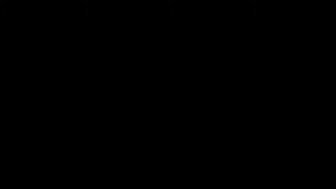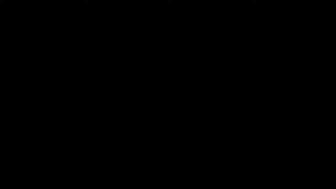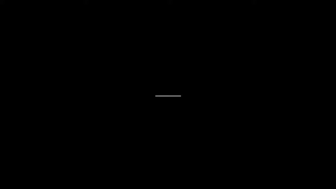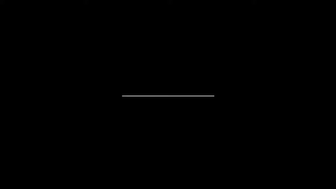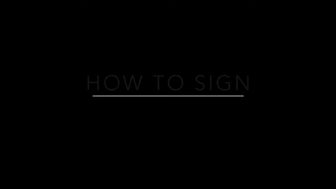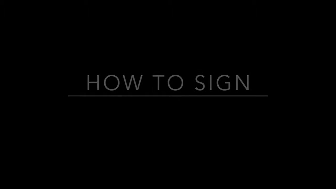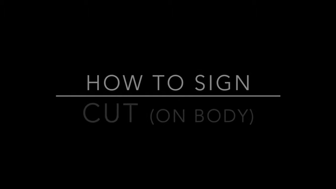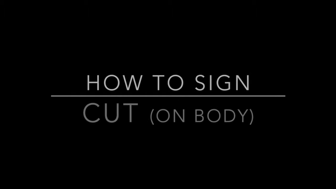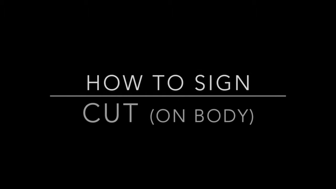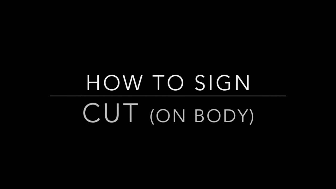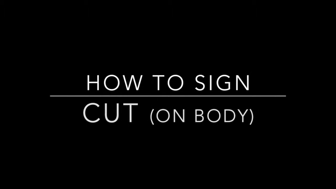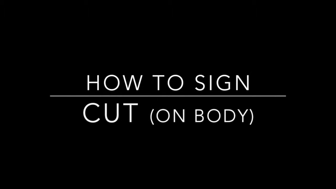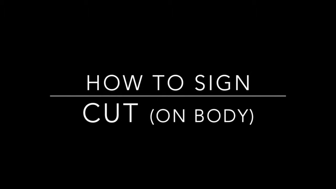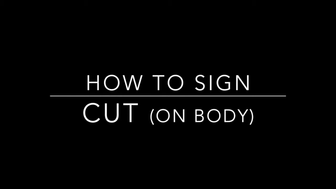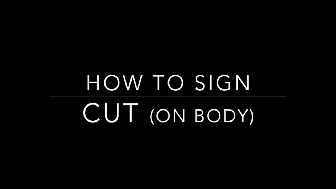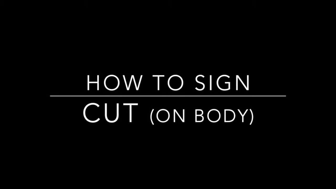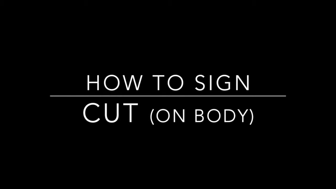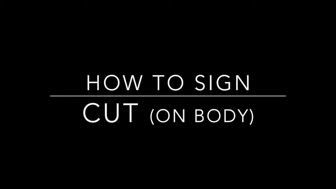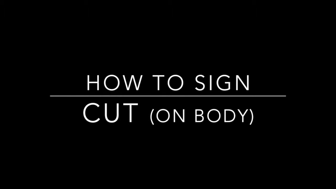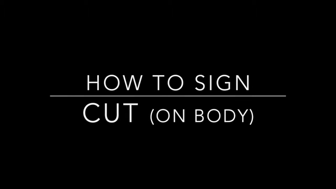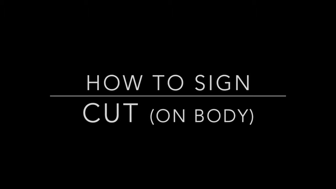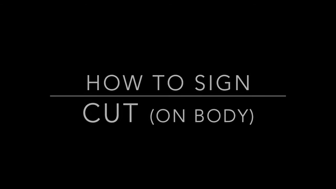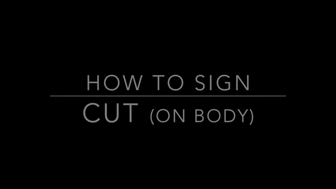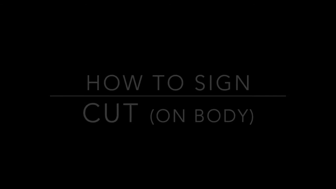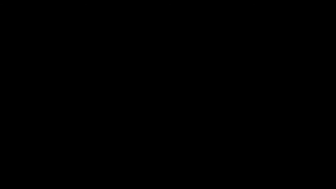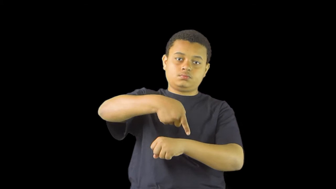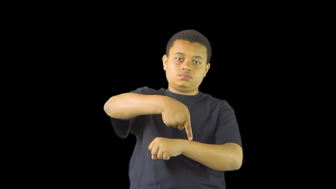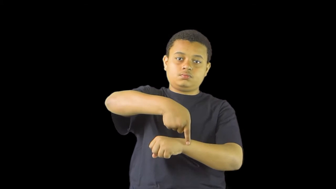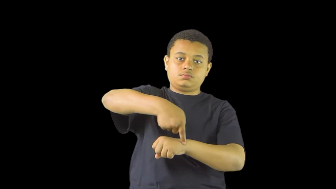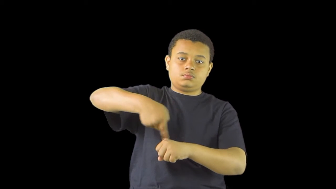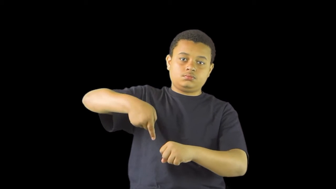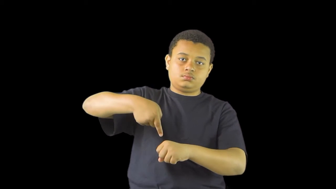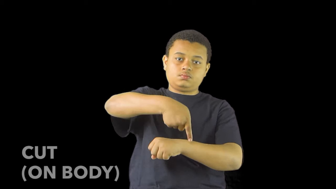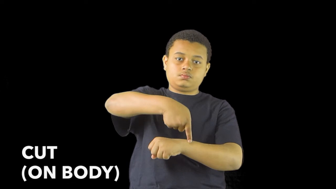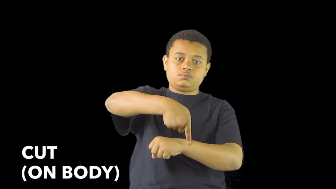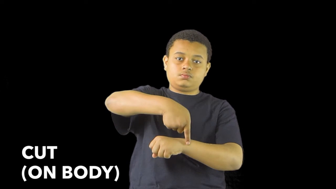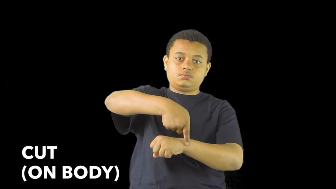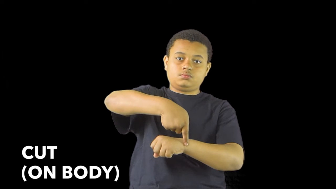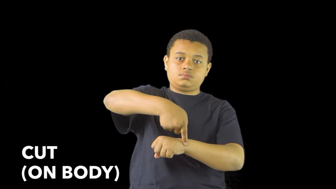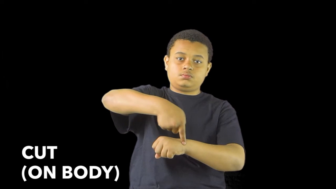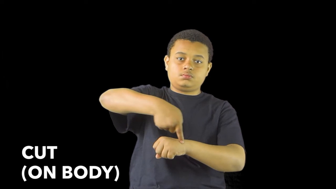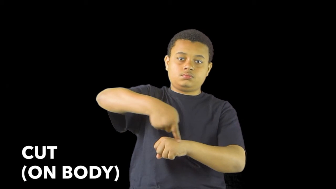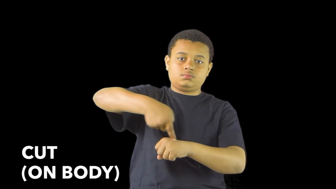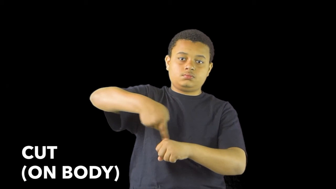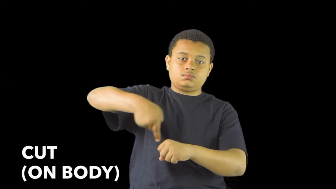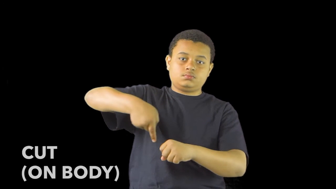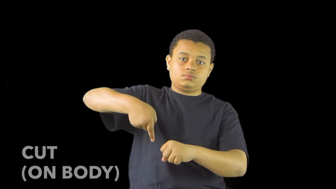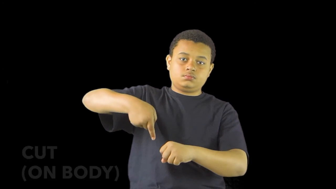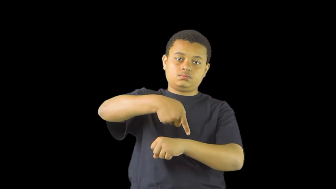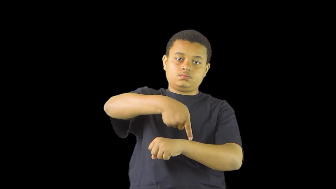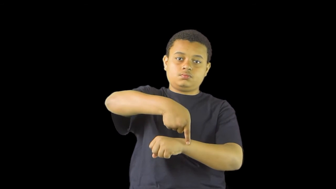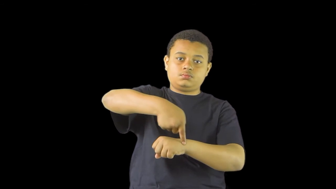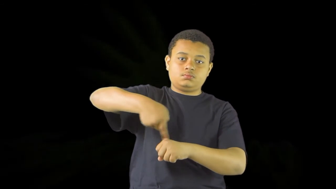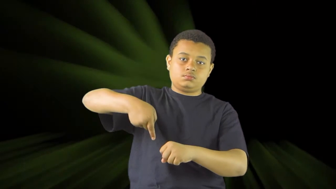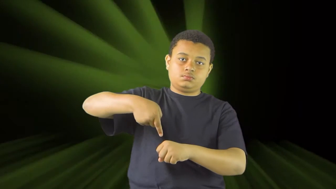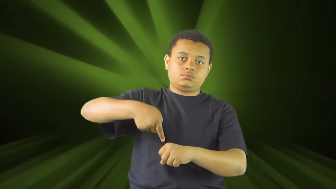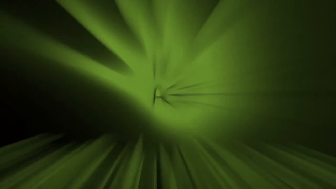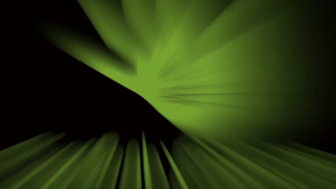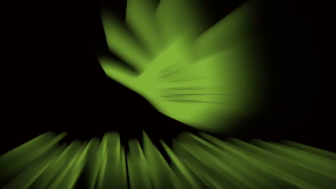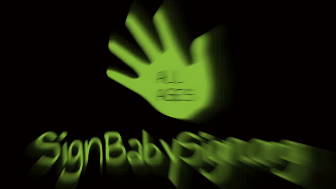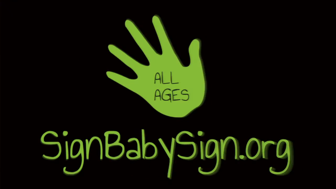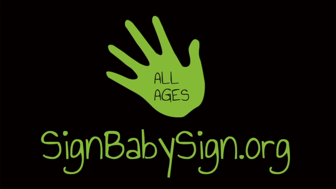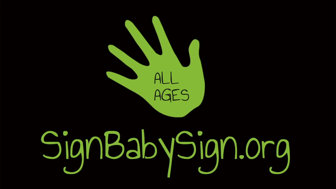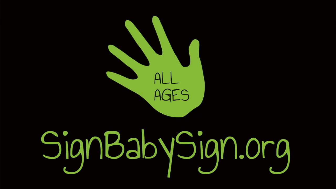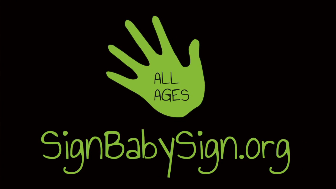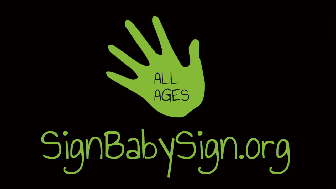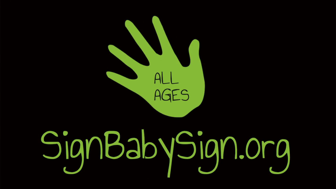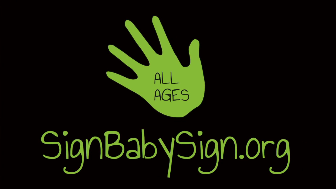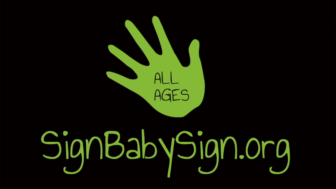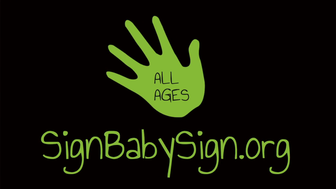Cut (On Body)